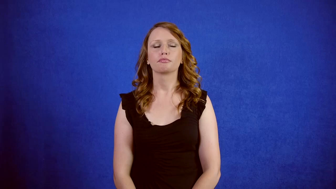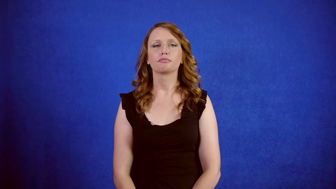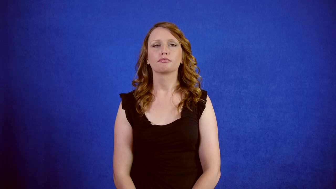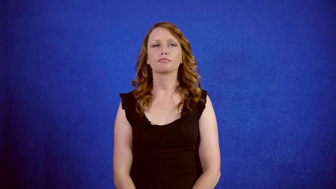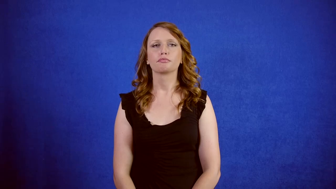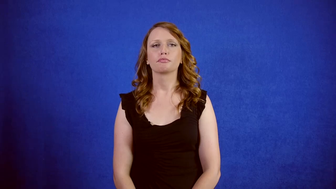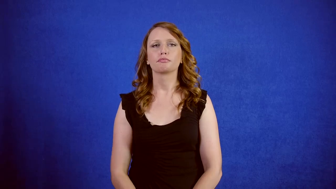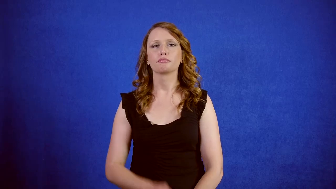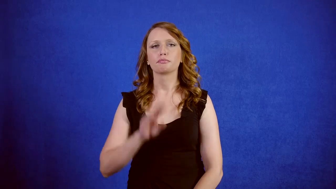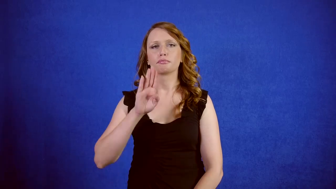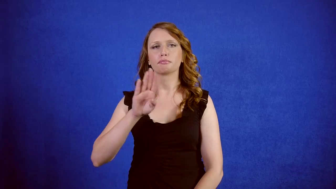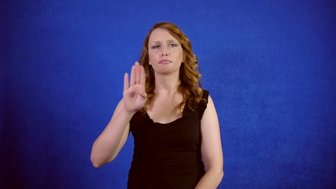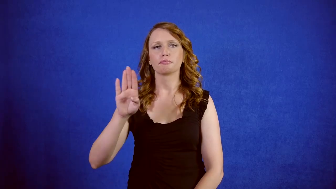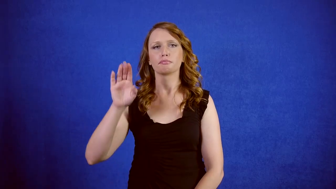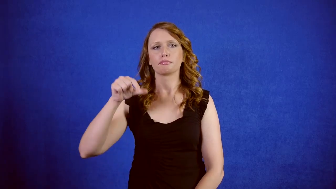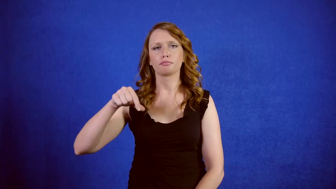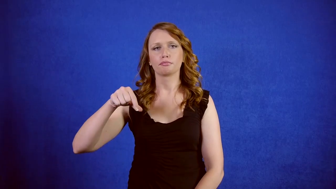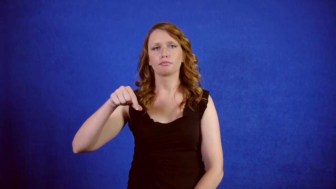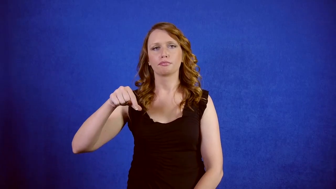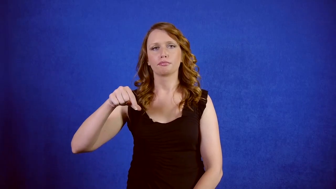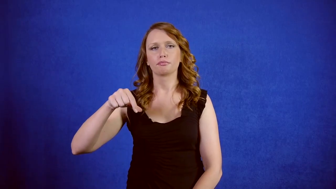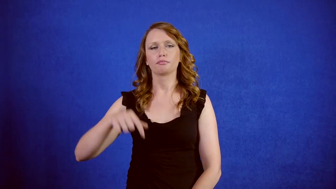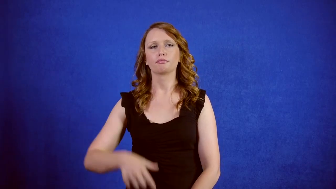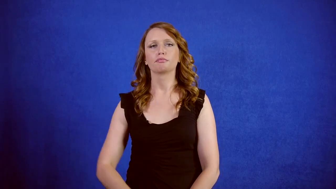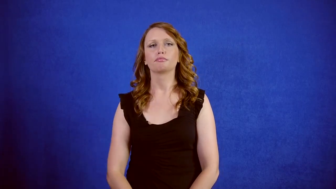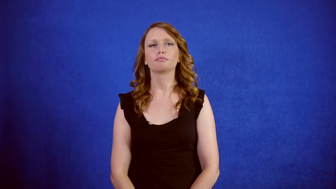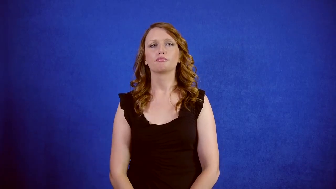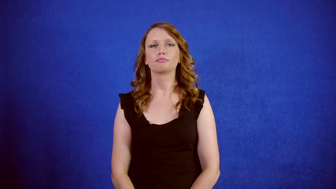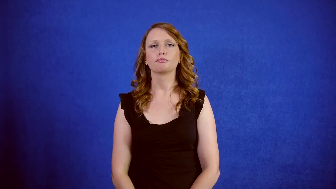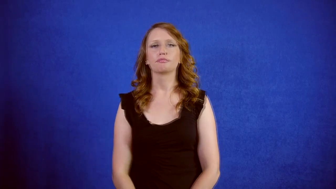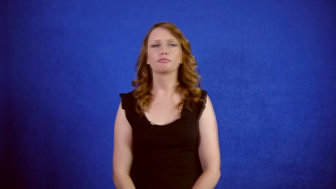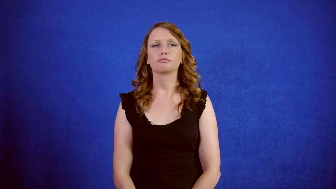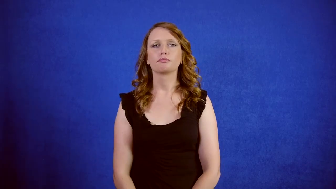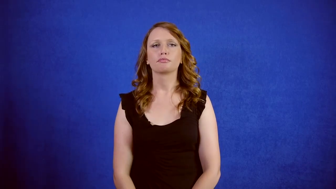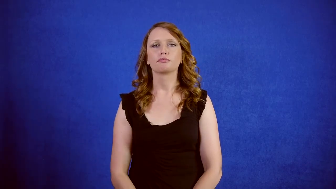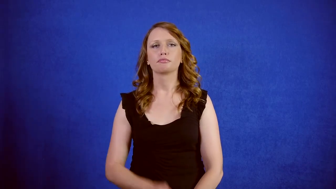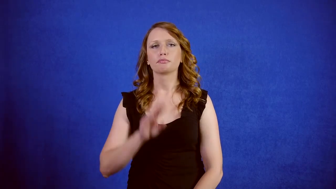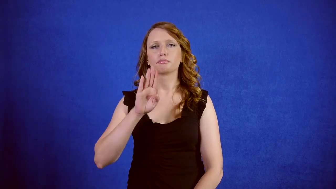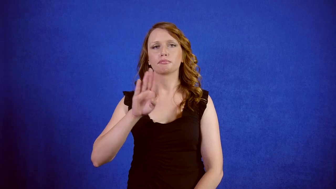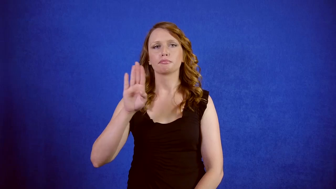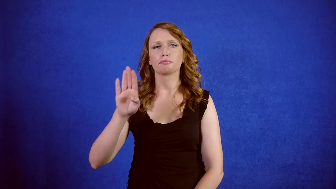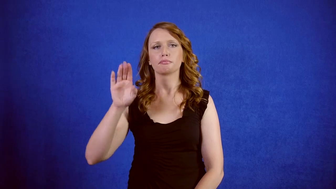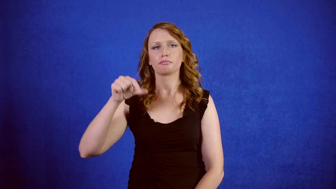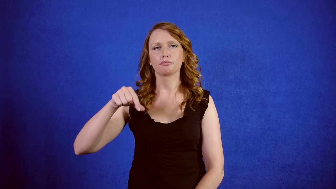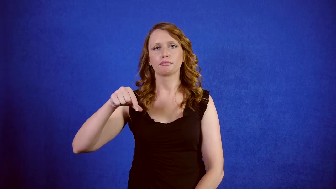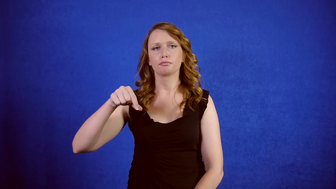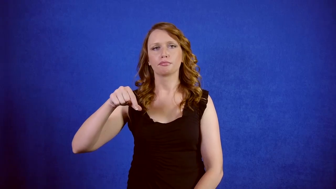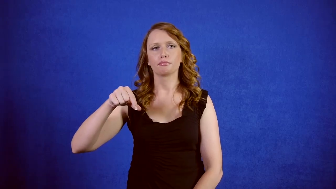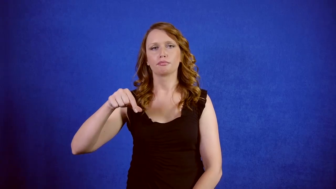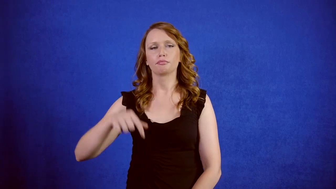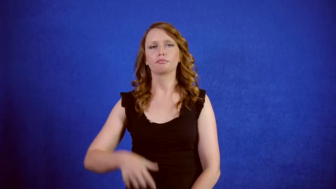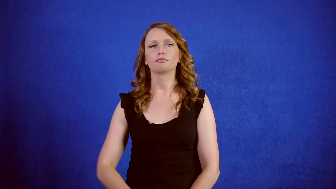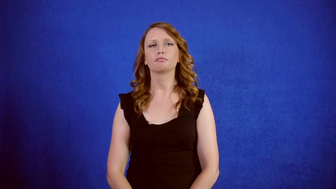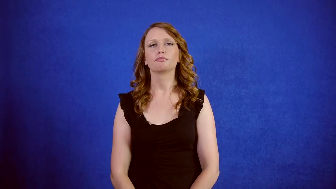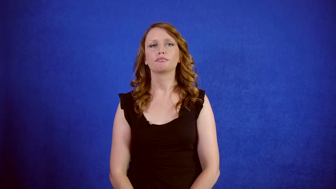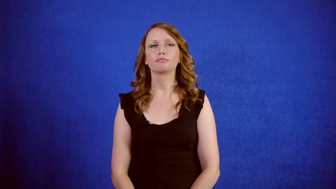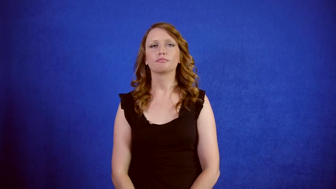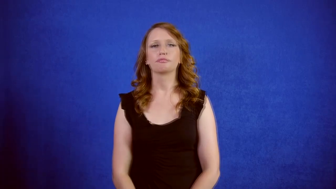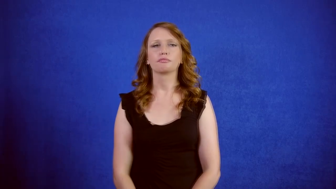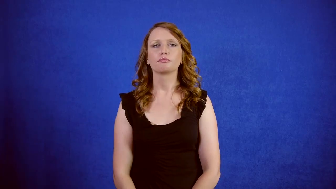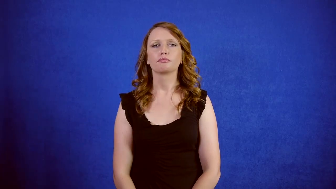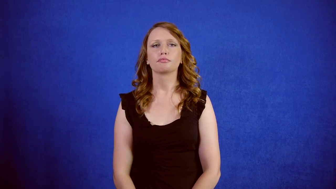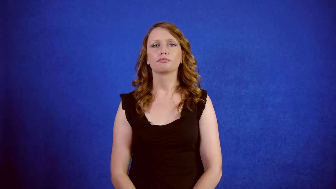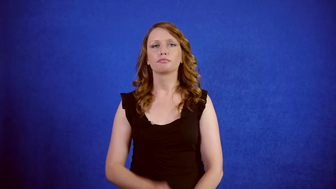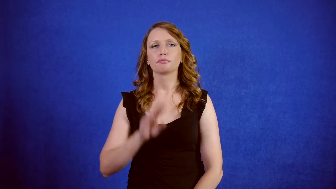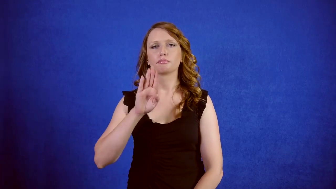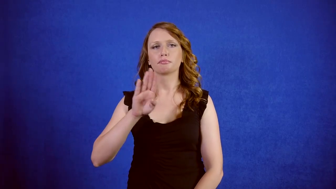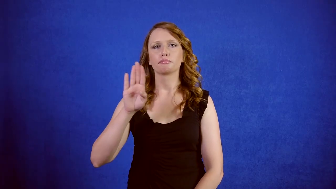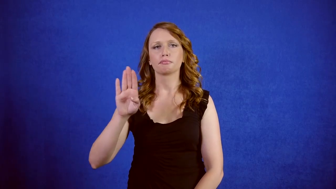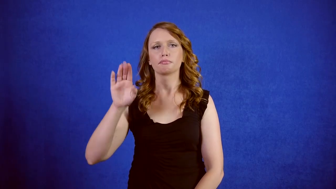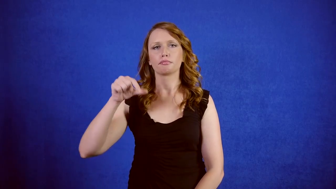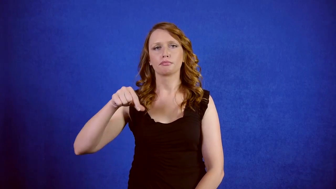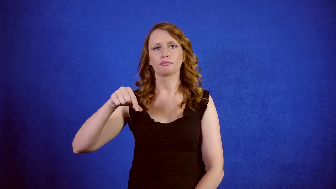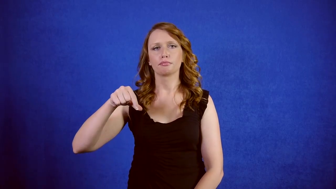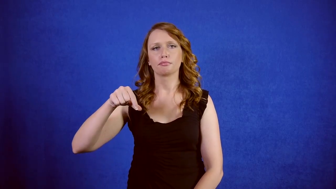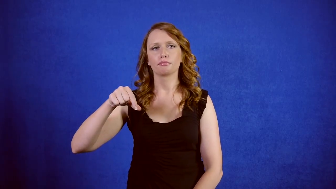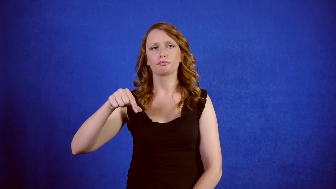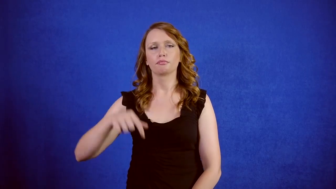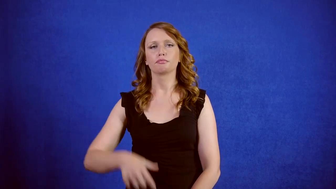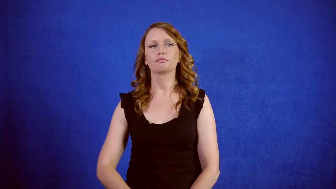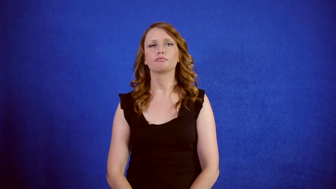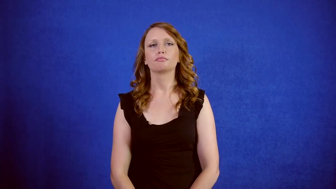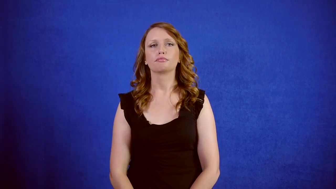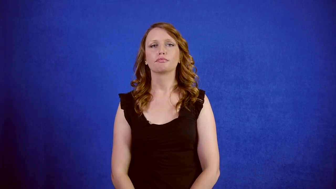BBQ